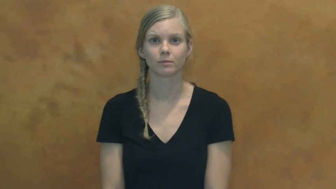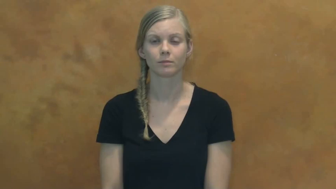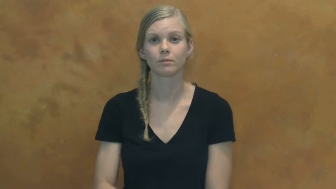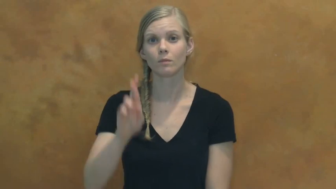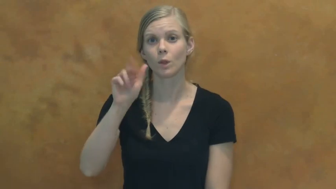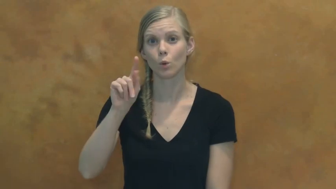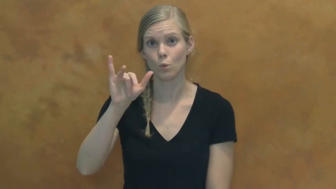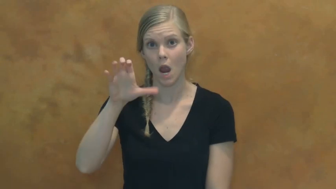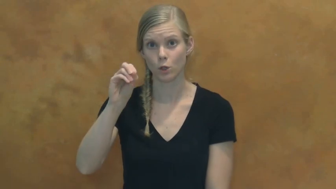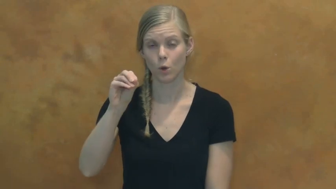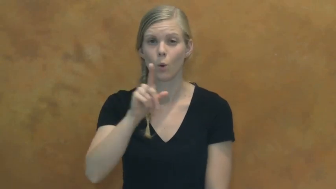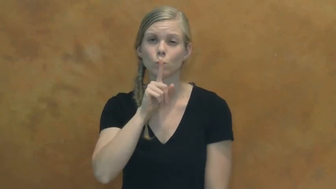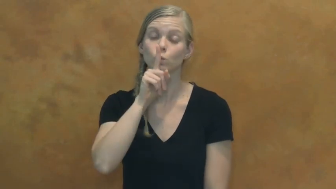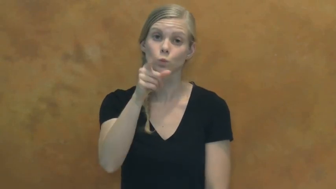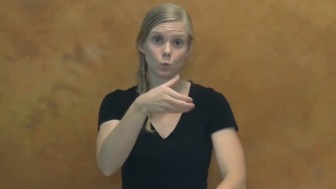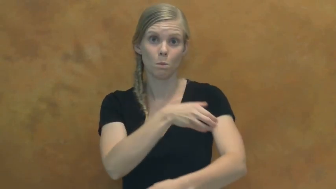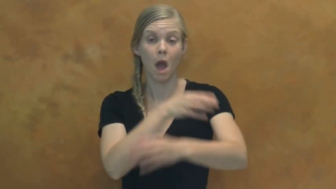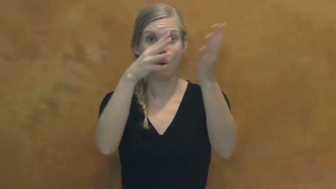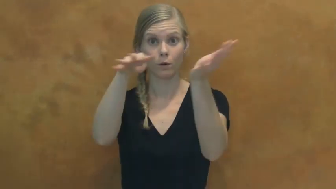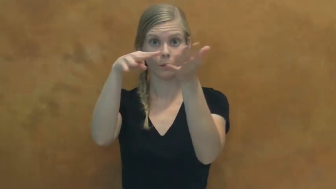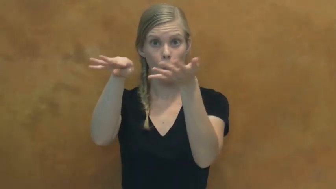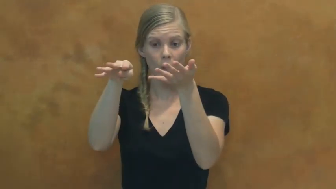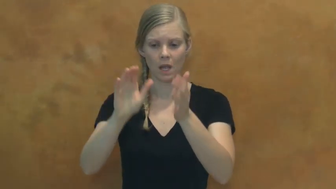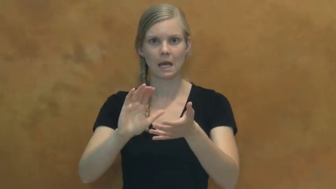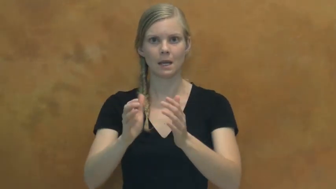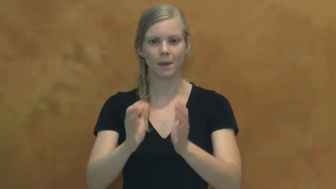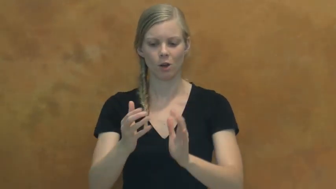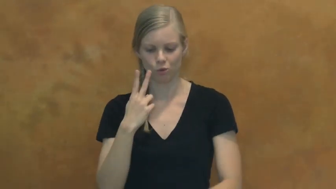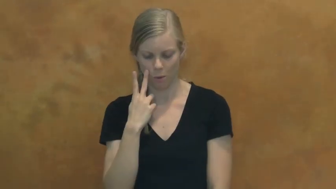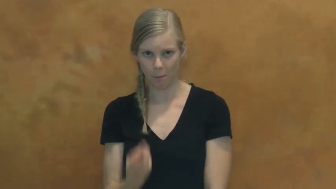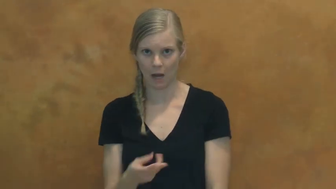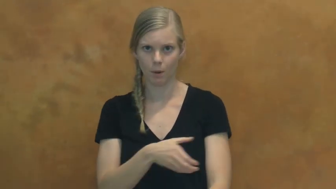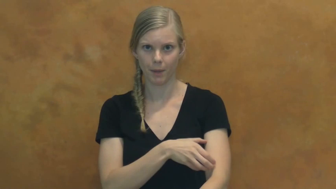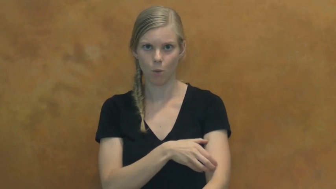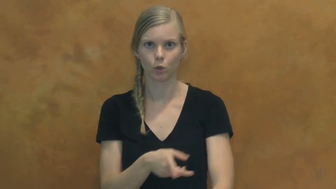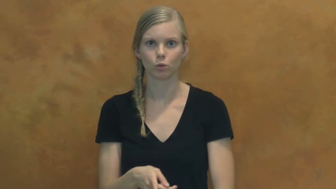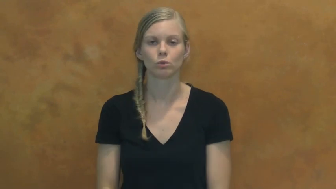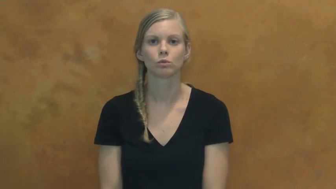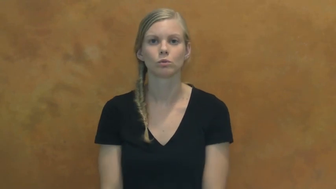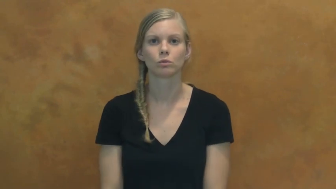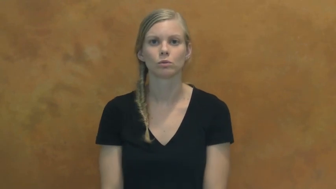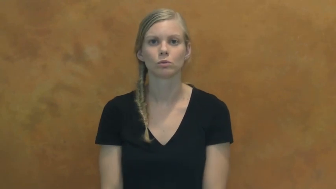power factor